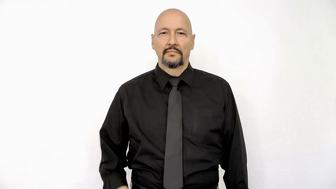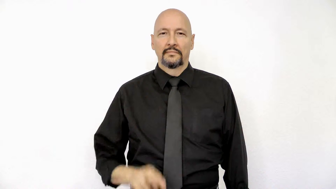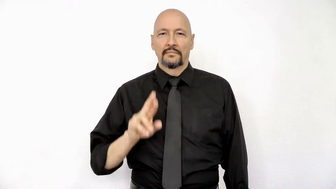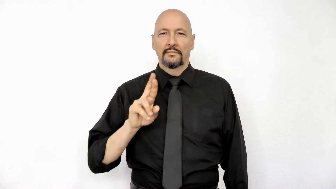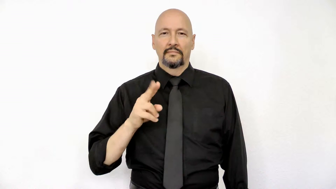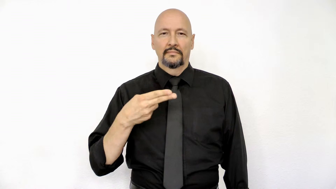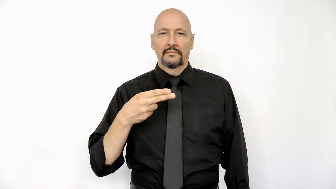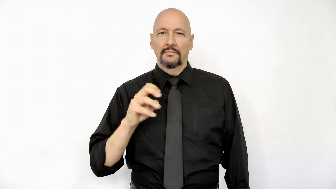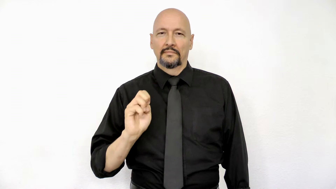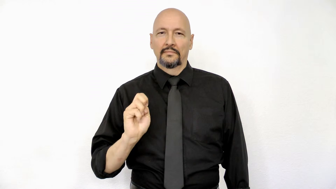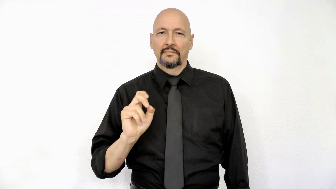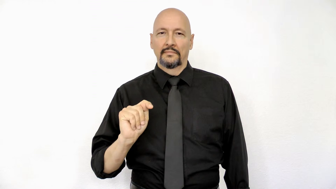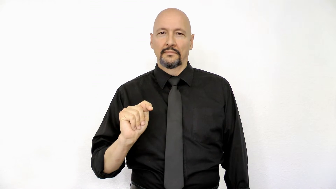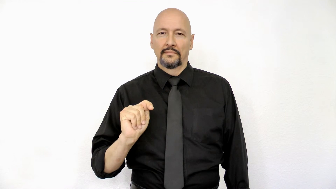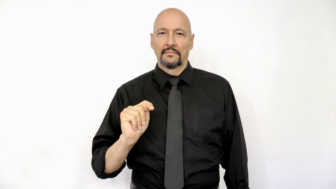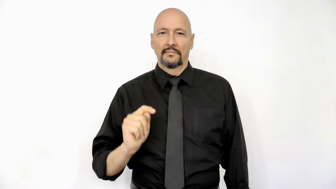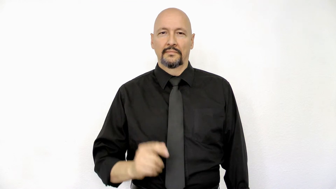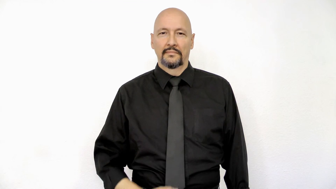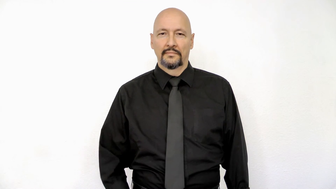r h e t